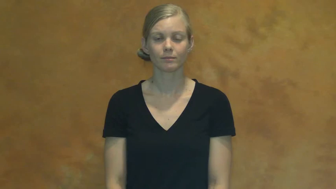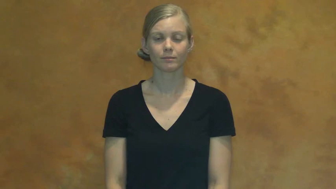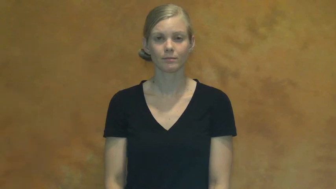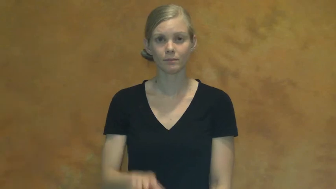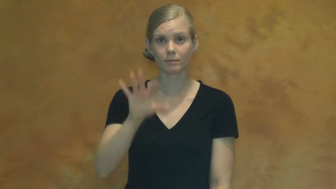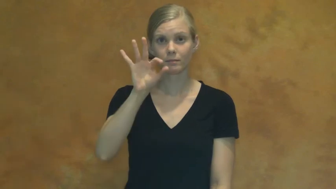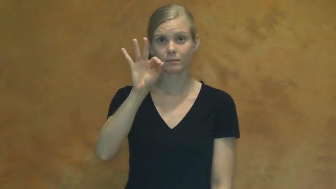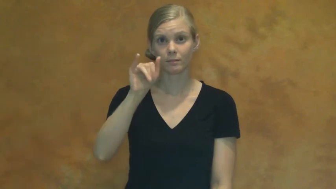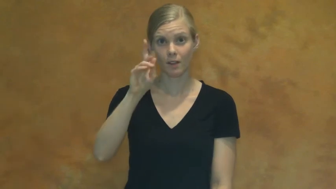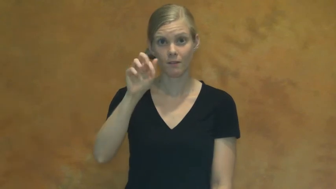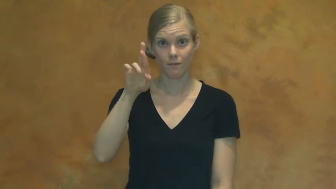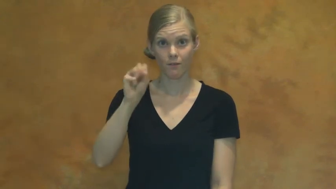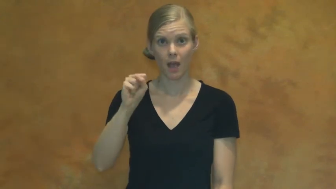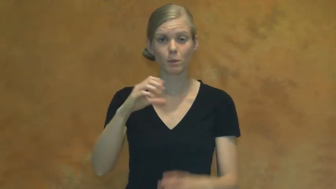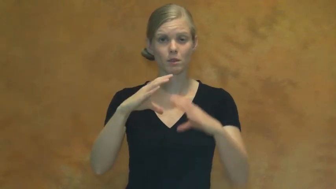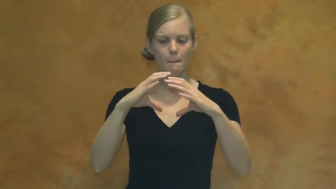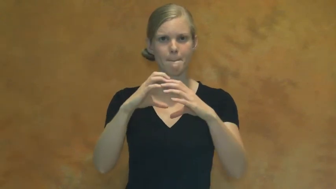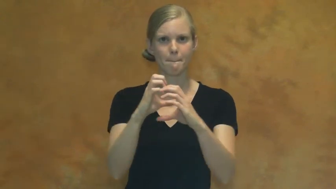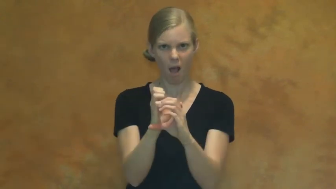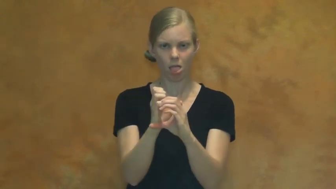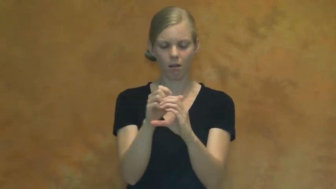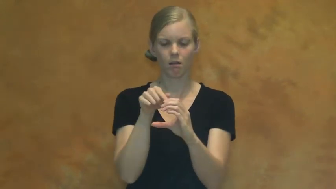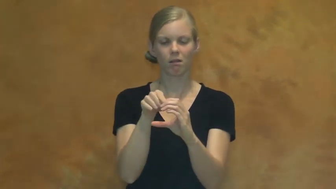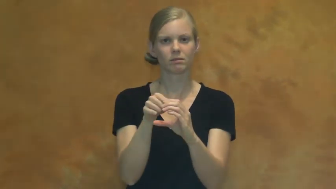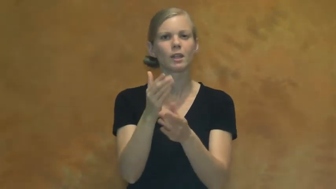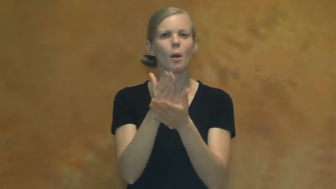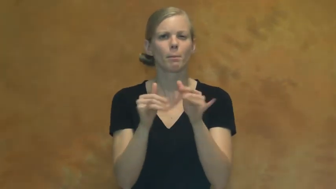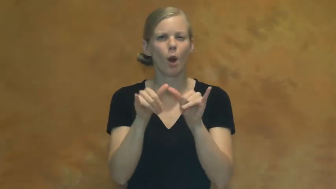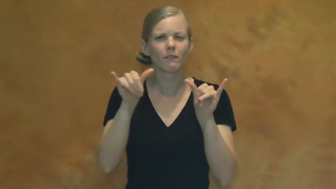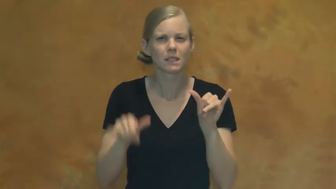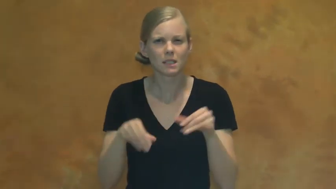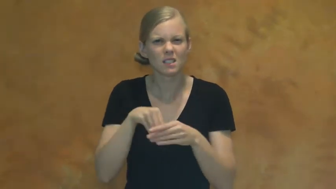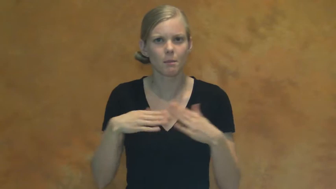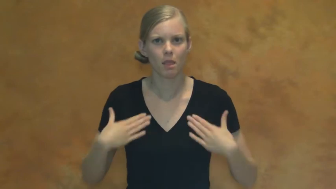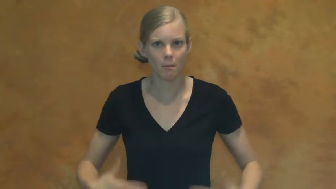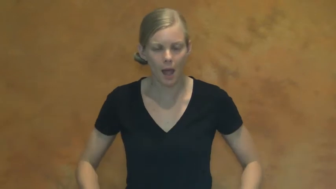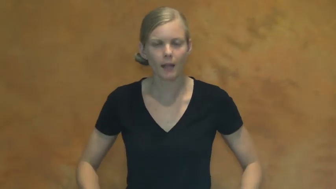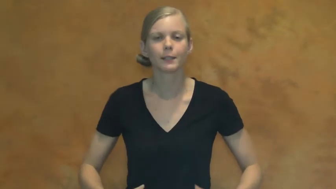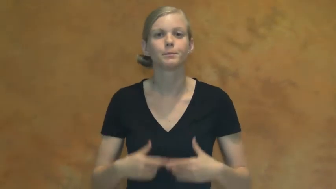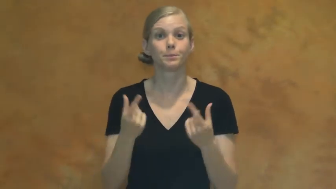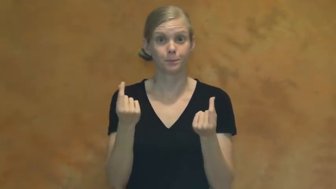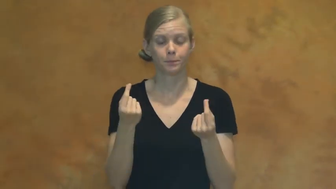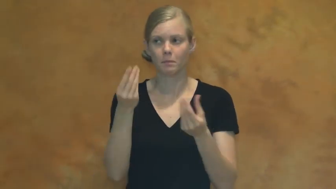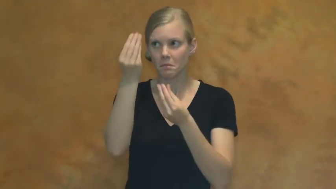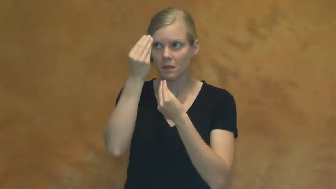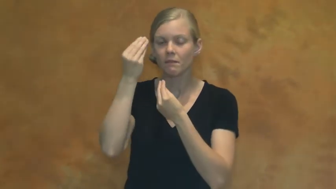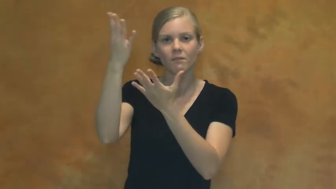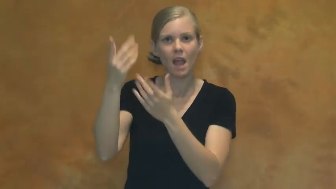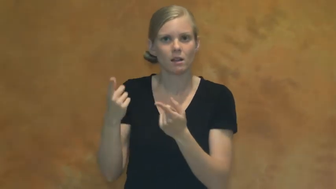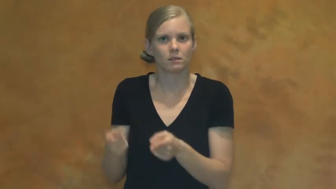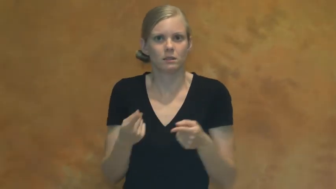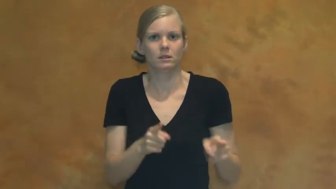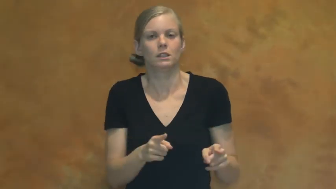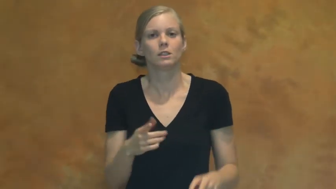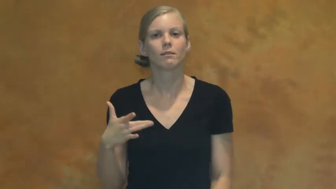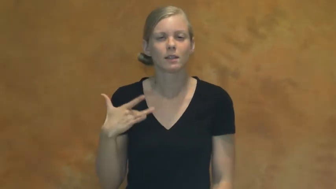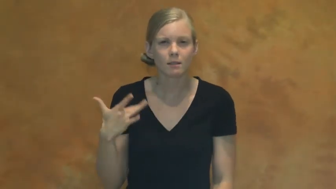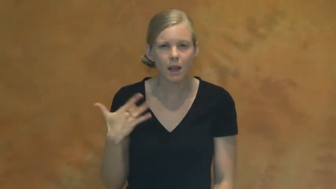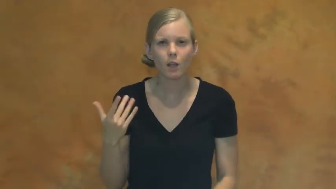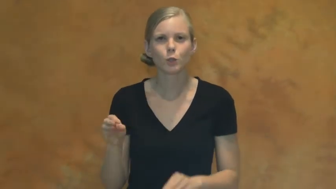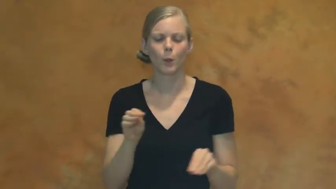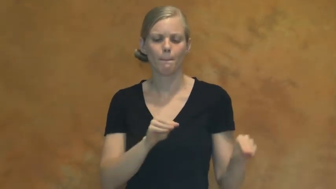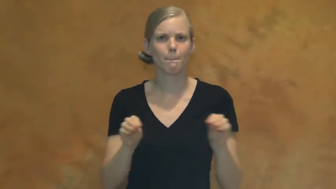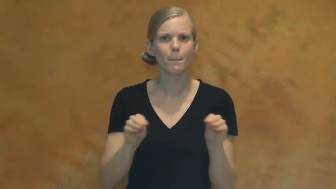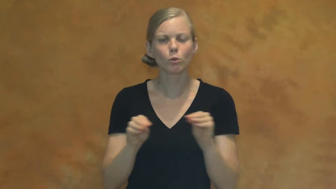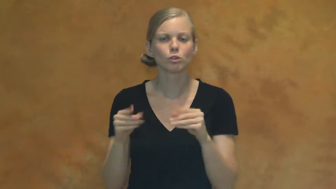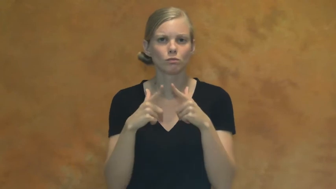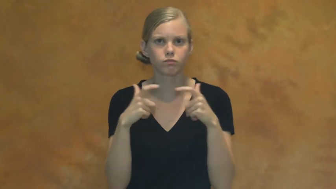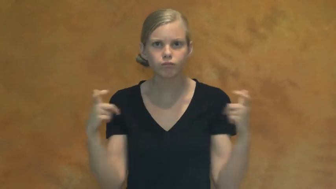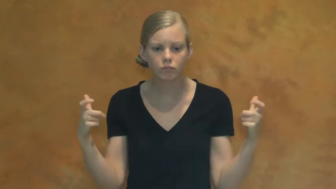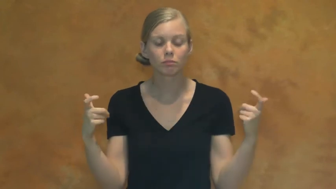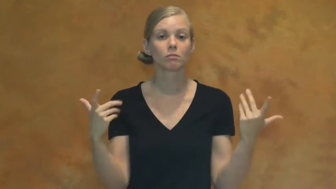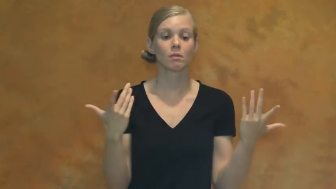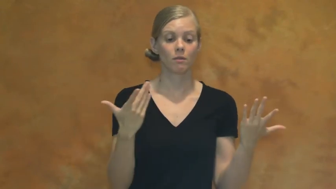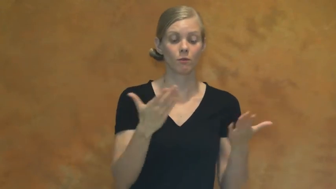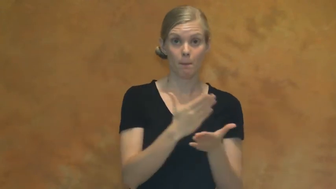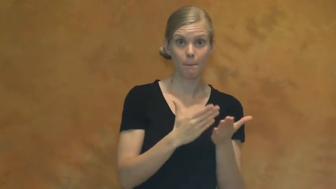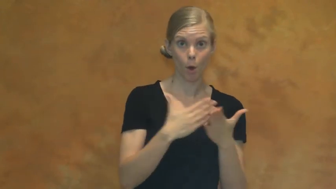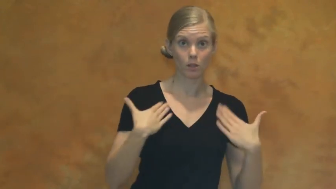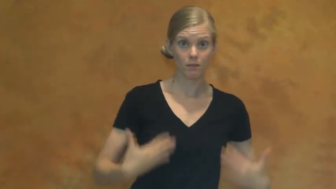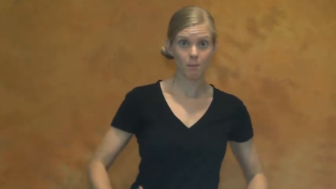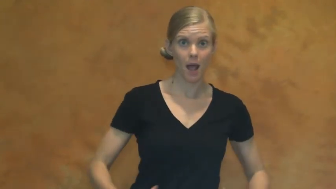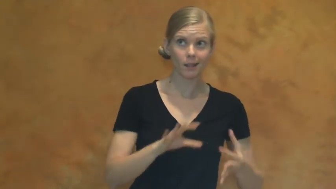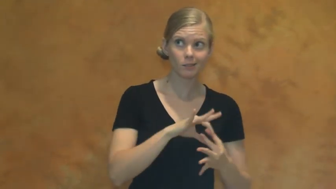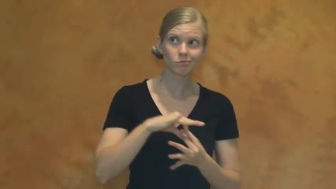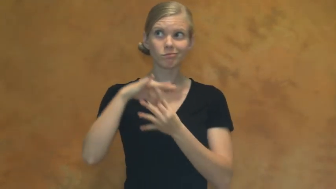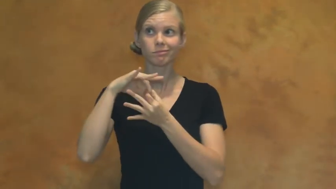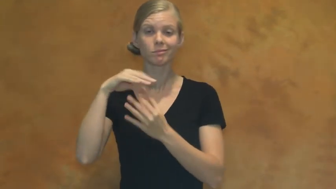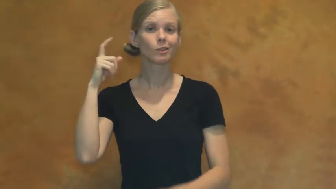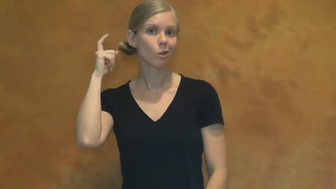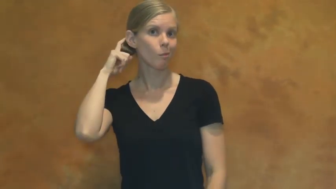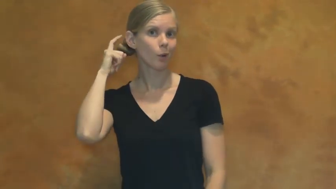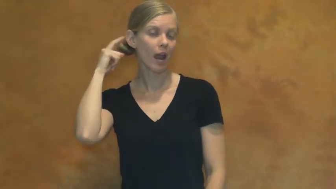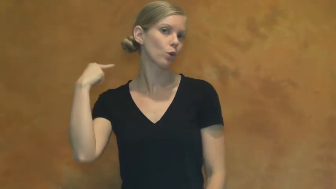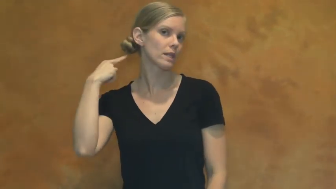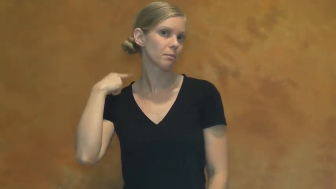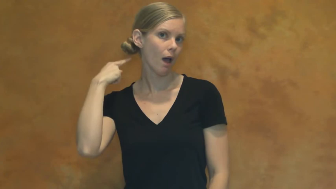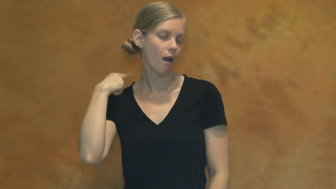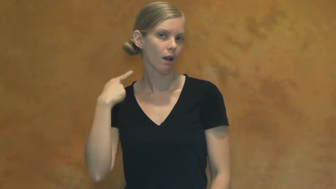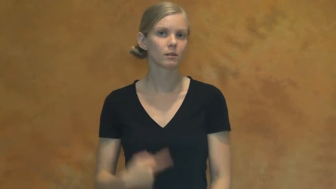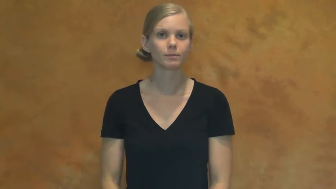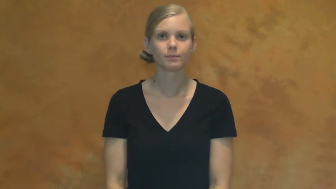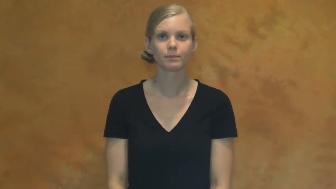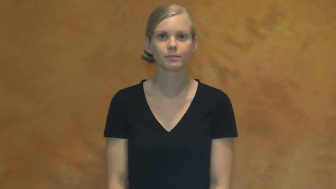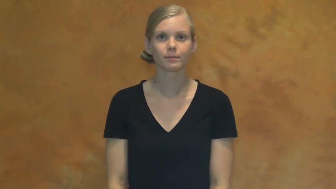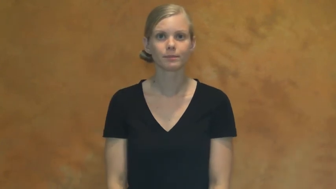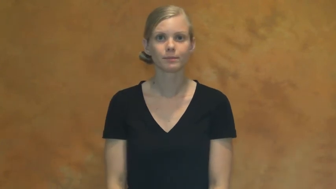nerve